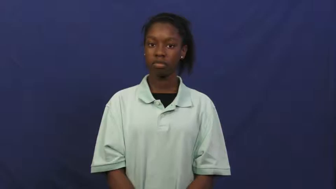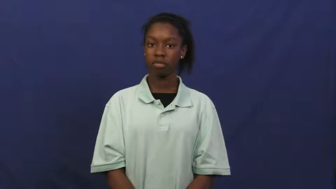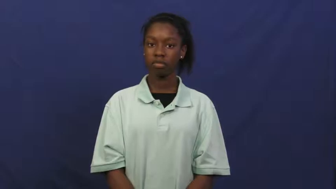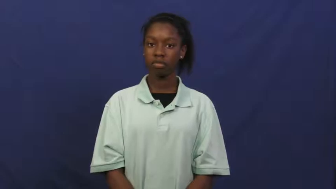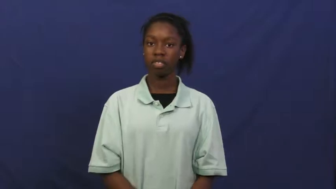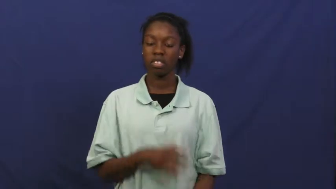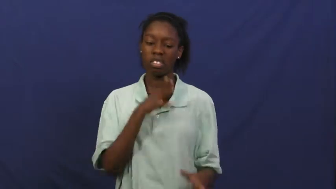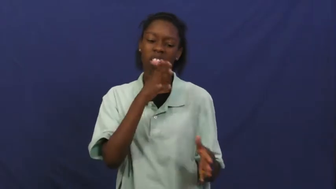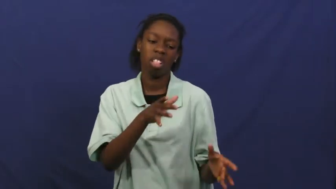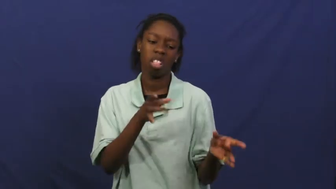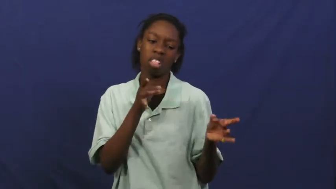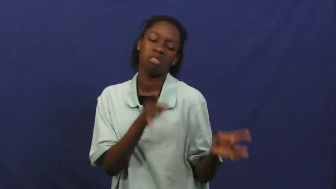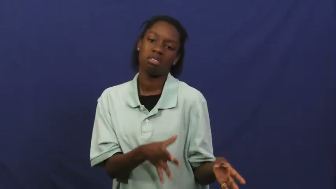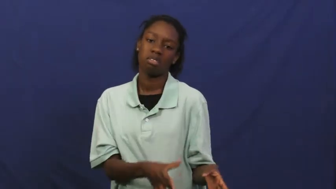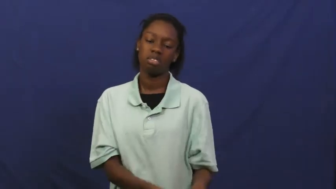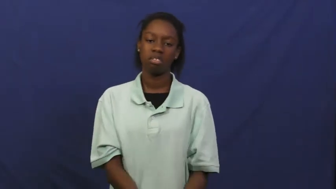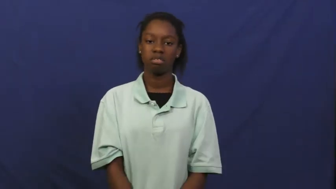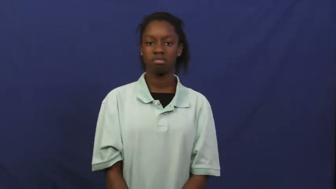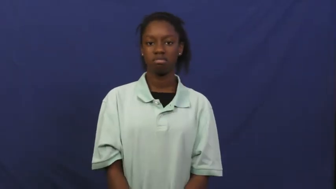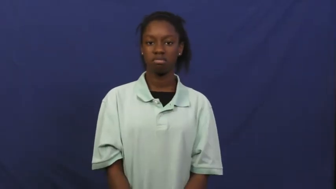detest,anethema,revile,rancor,animus,antipathy,execrate,odium